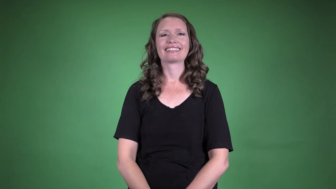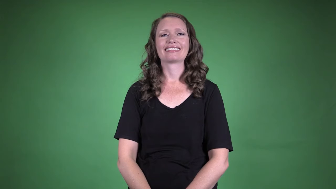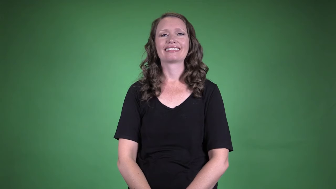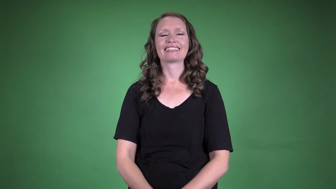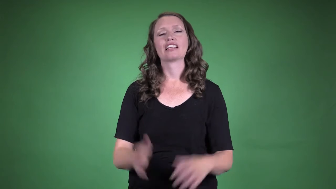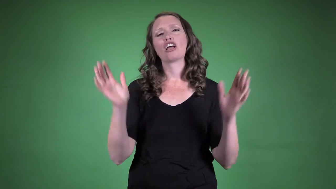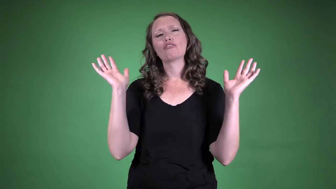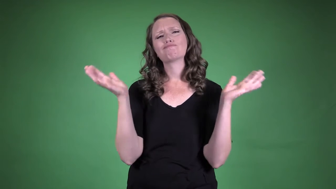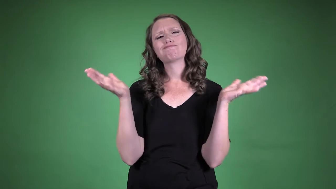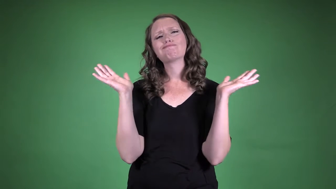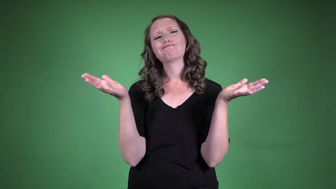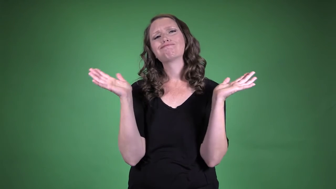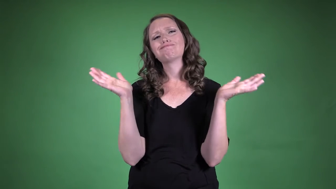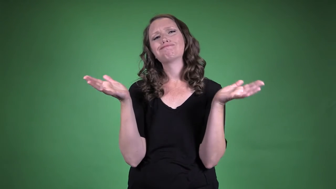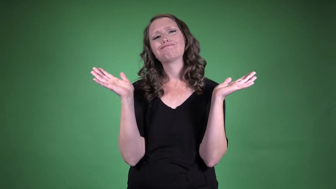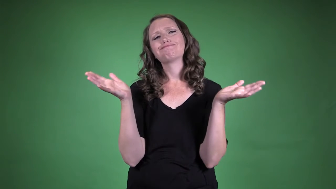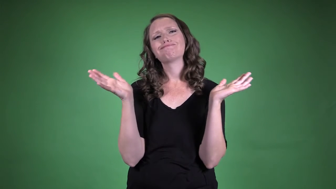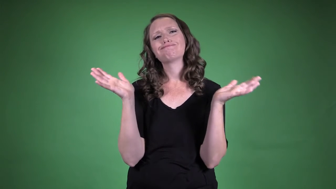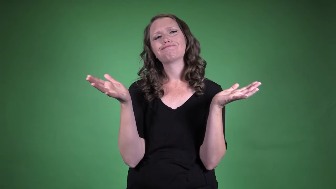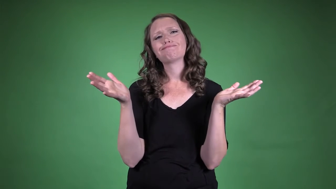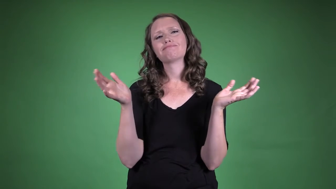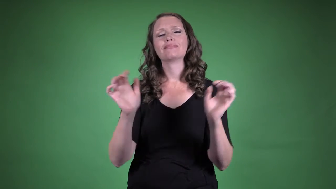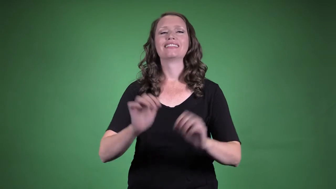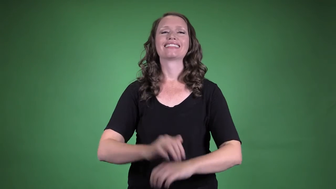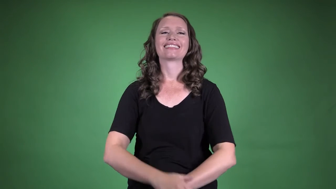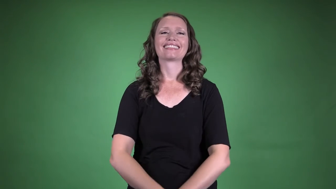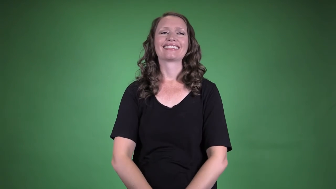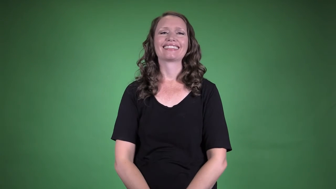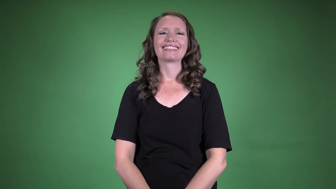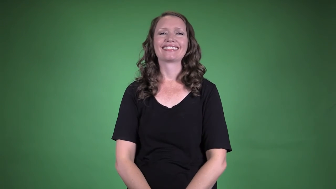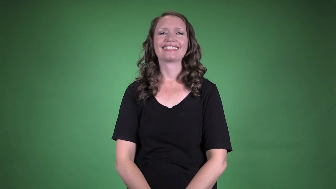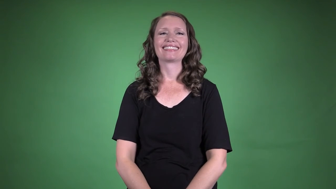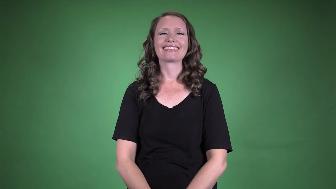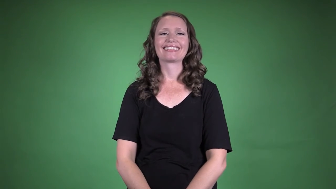chat